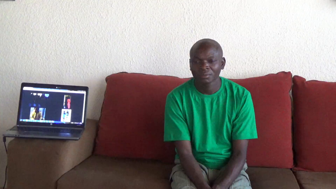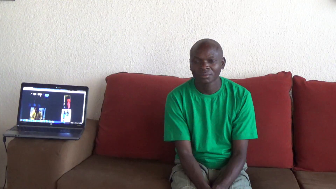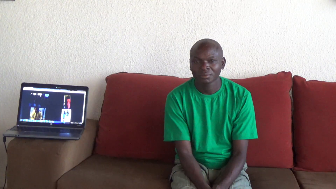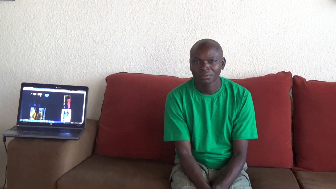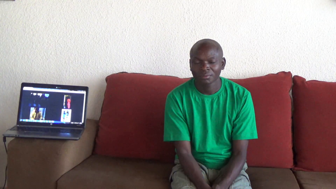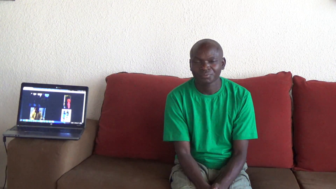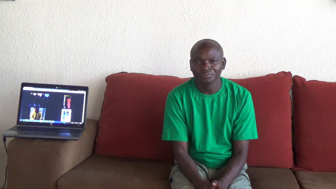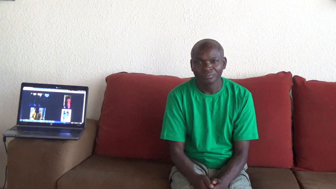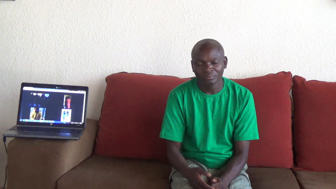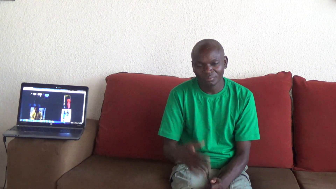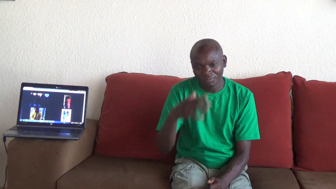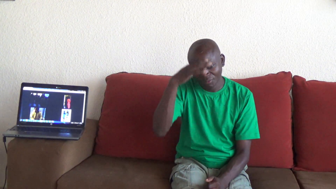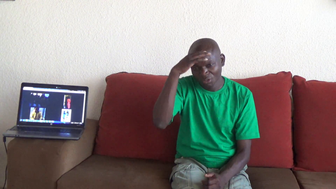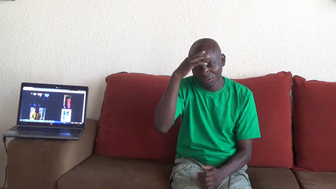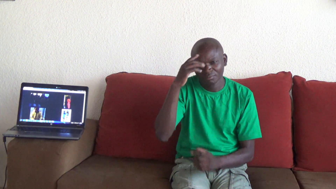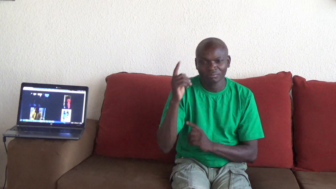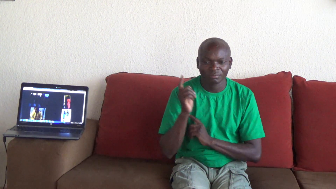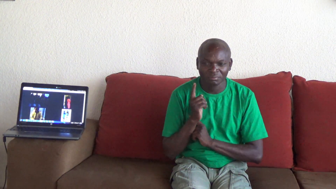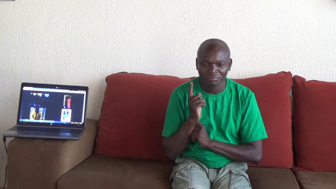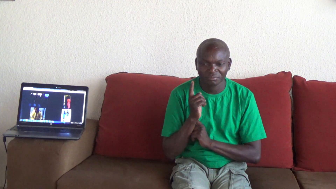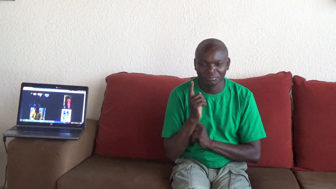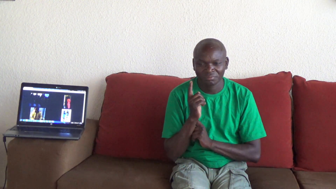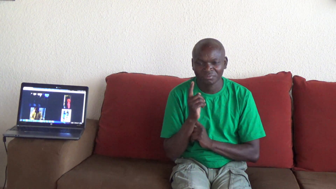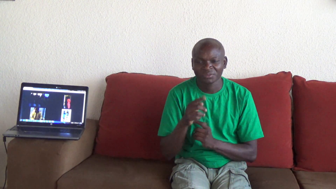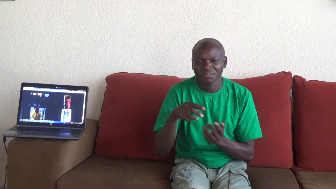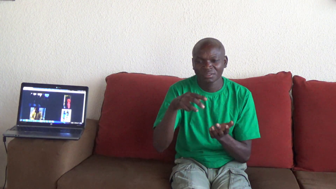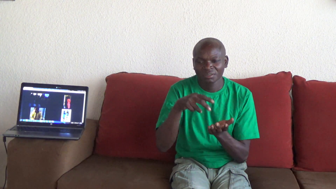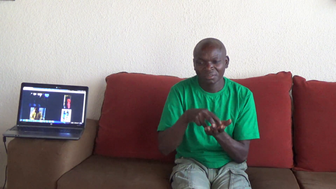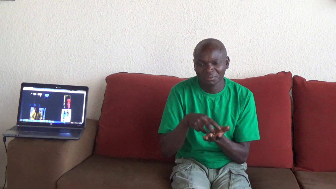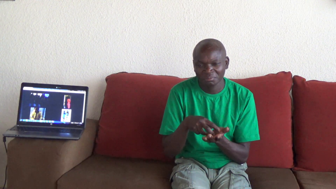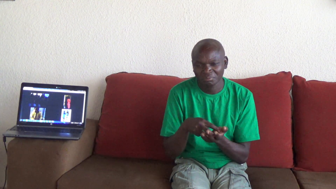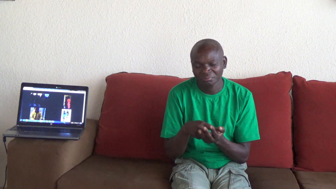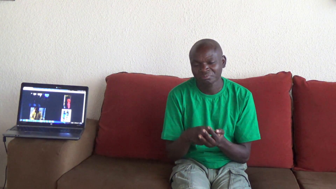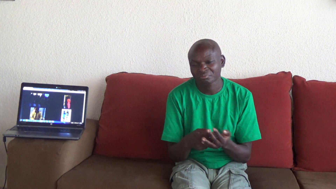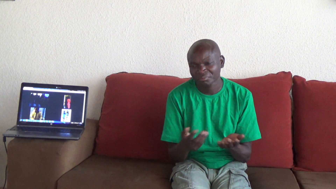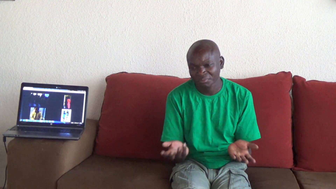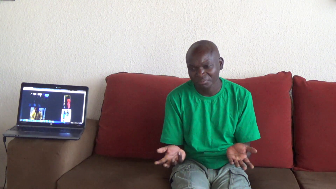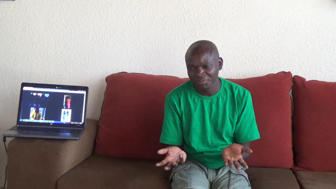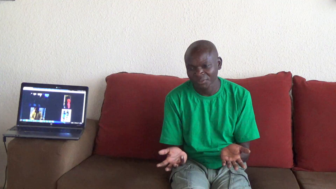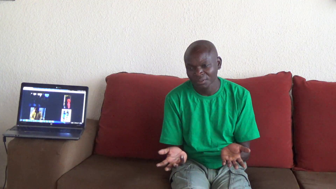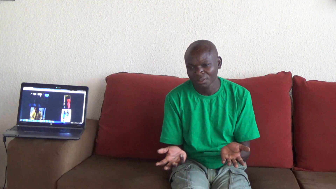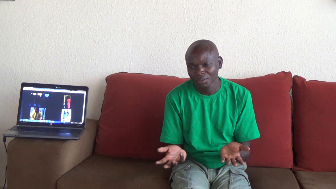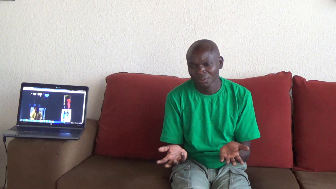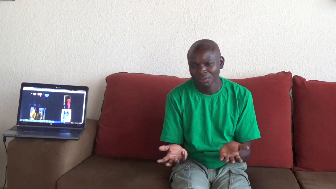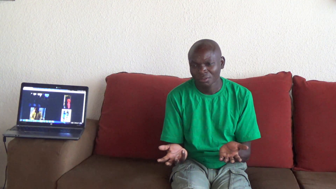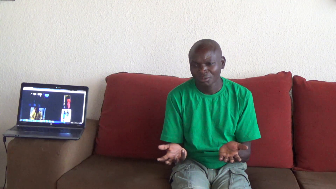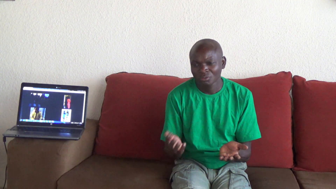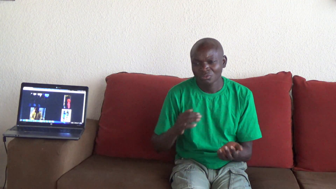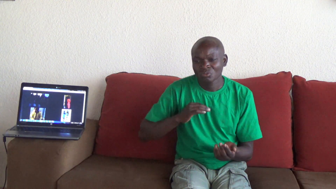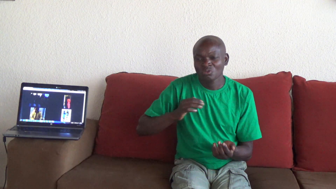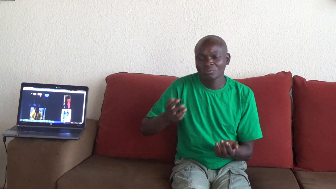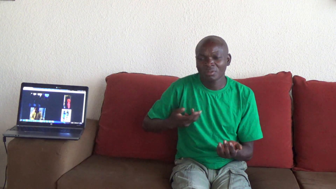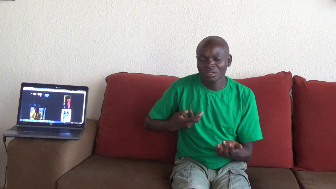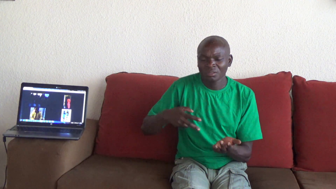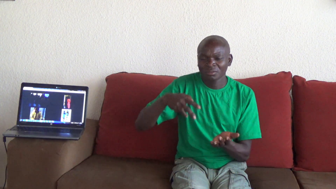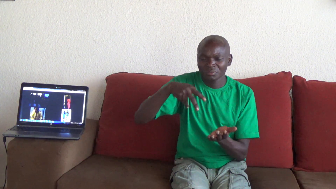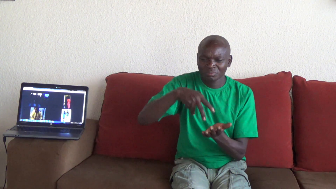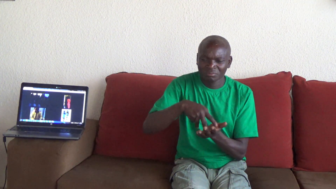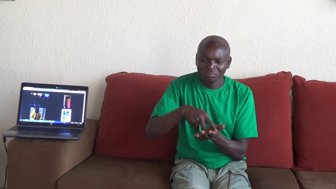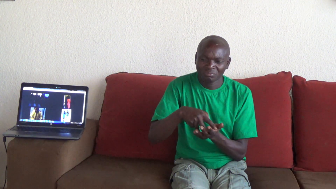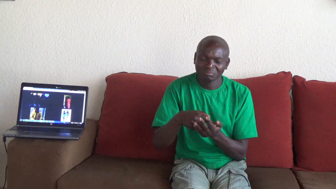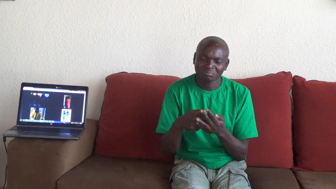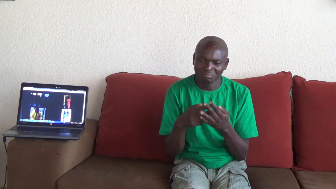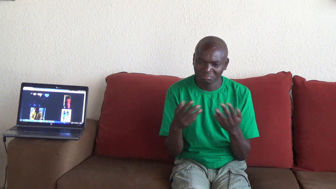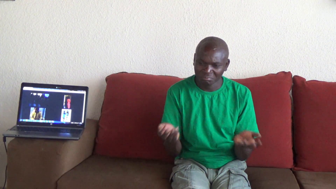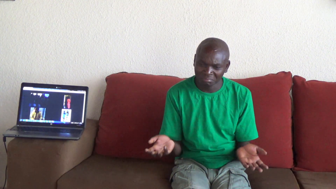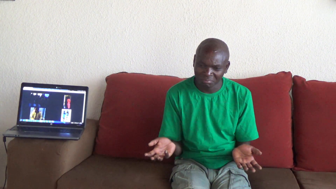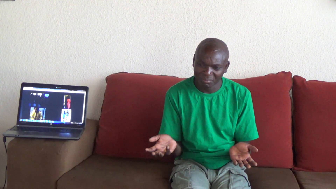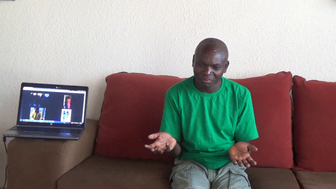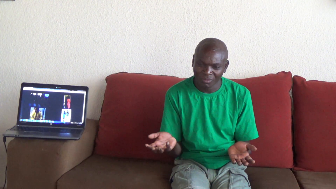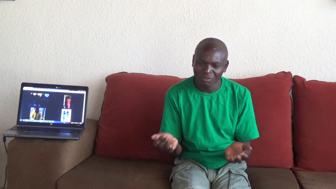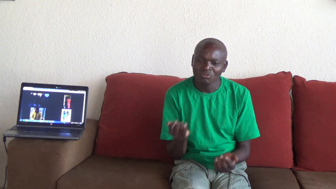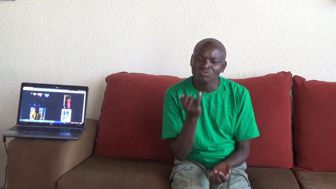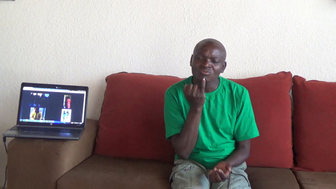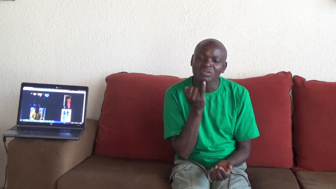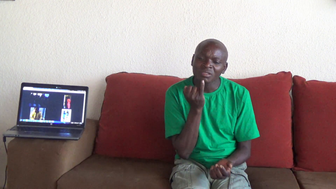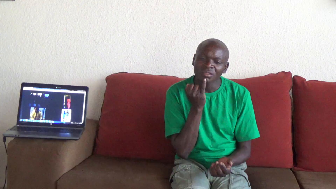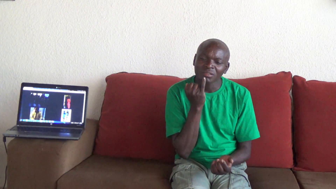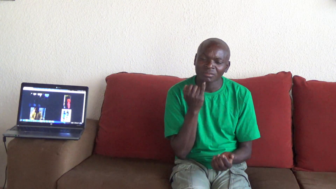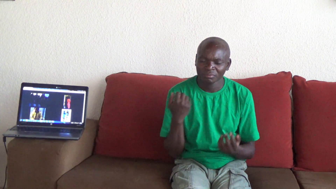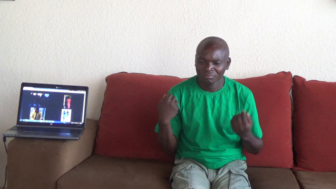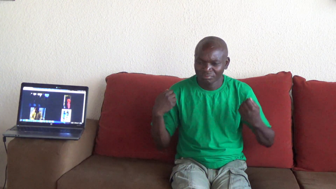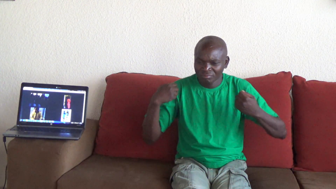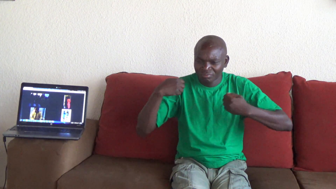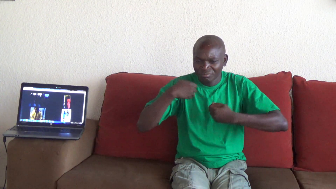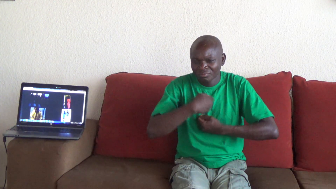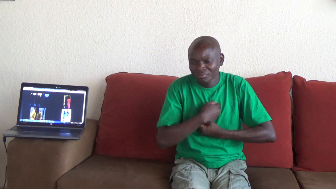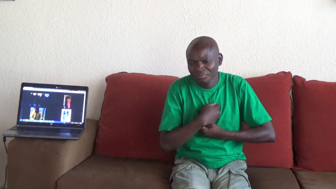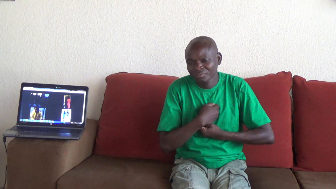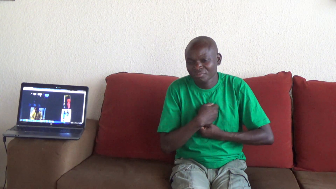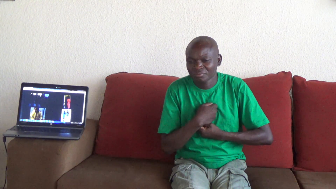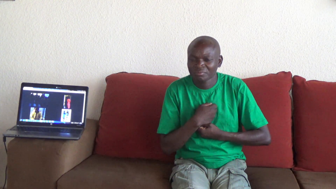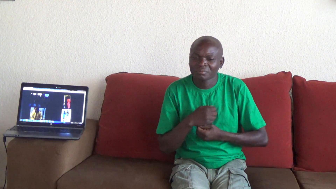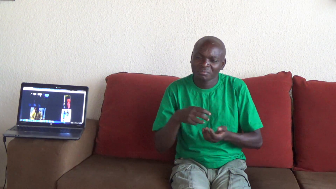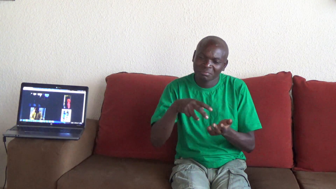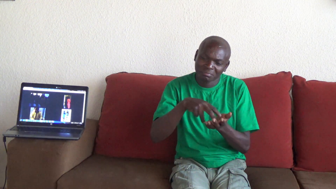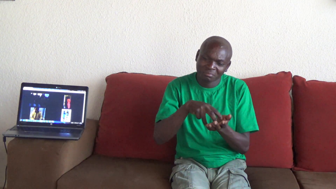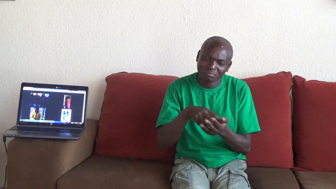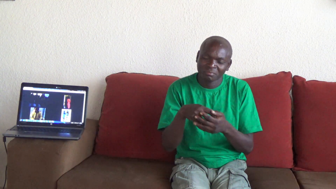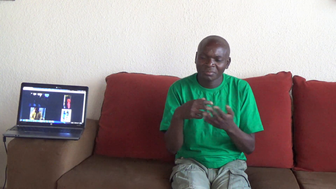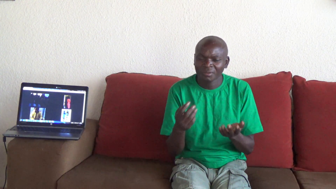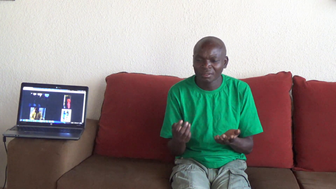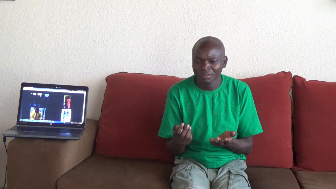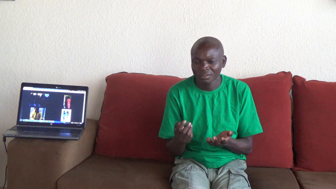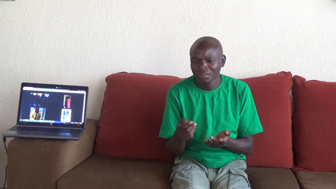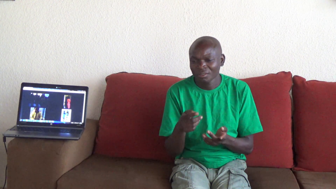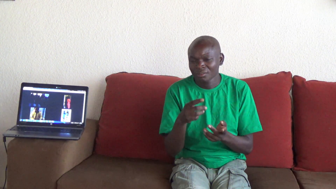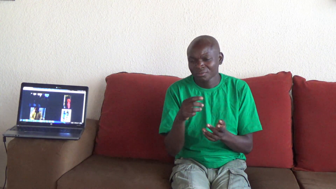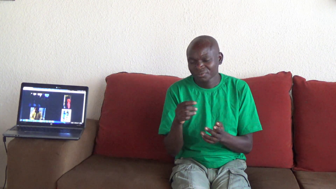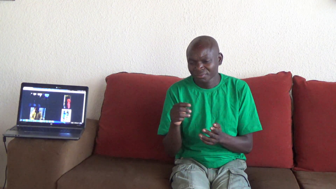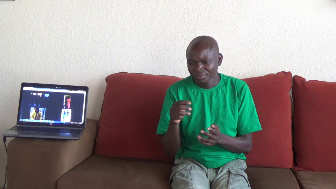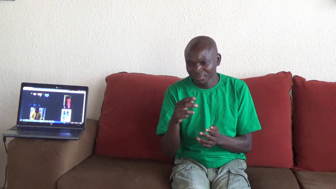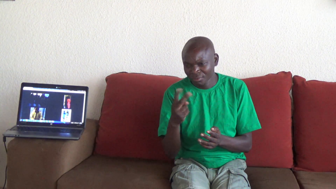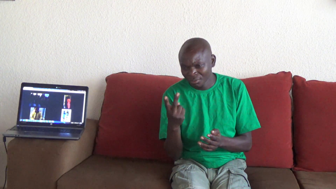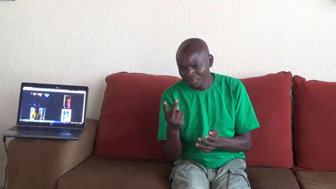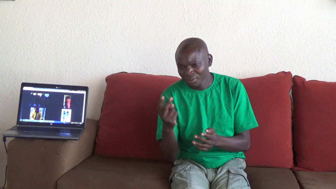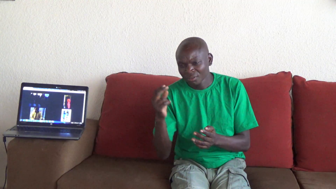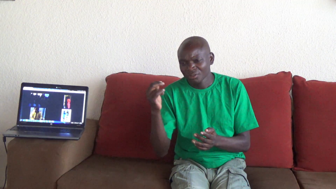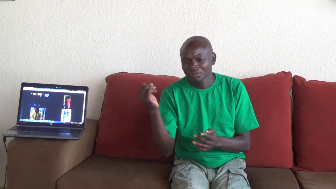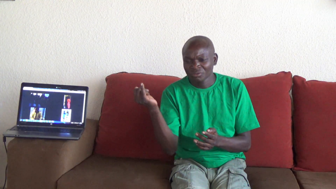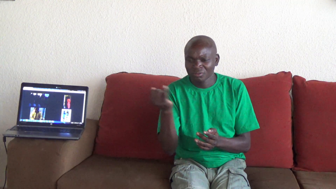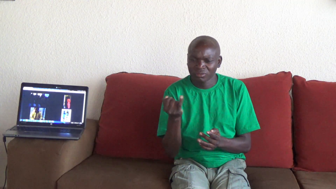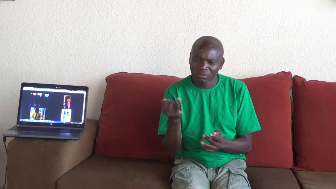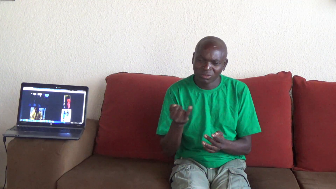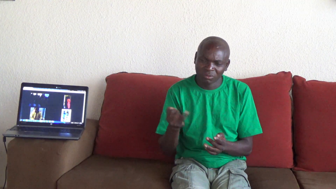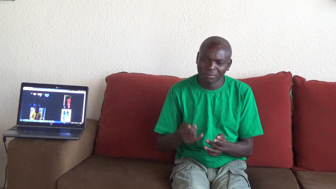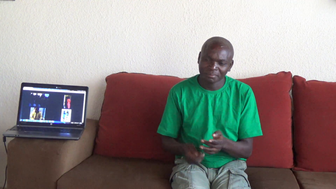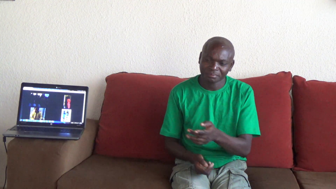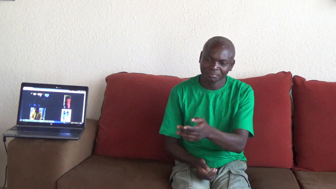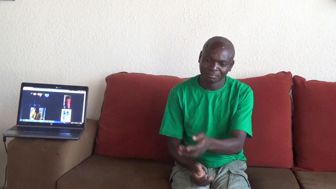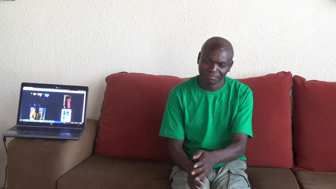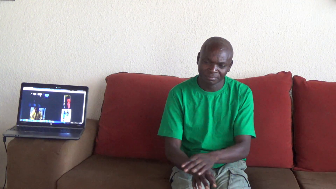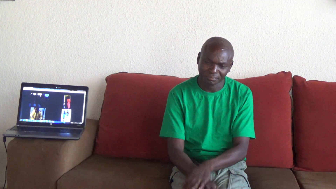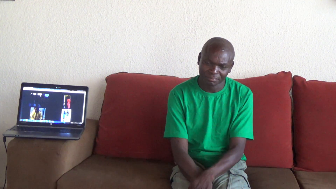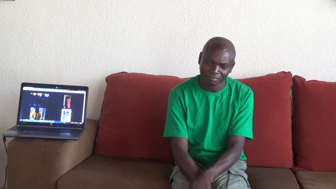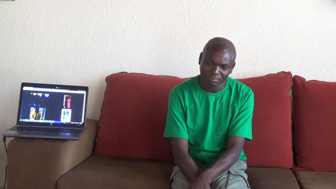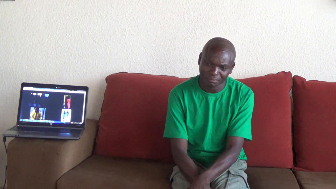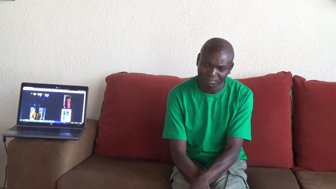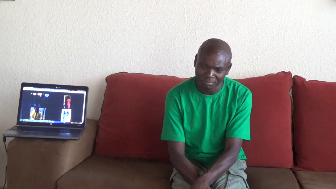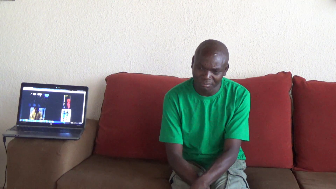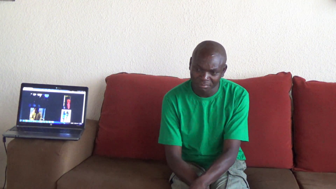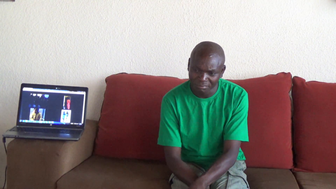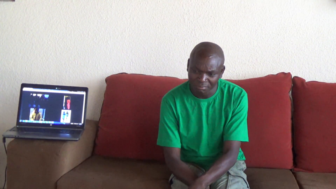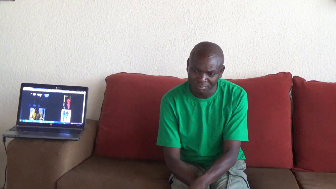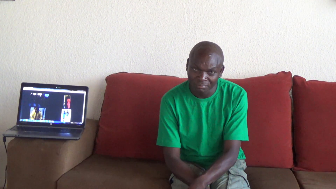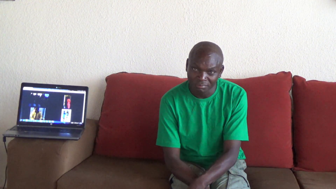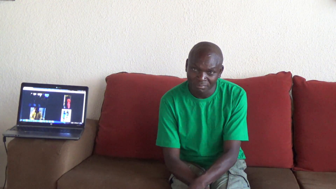coat